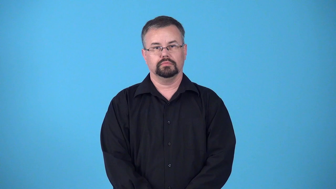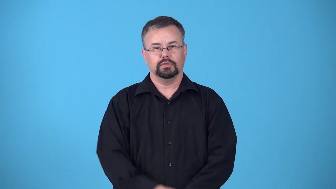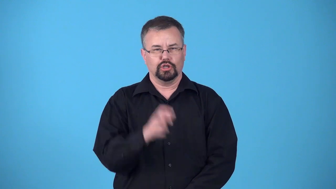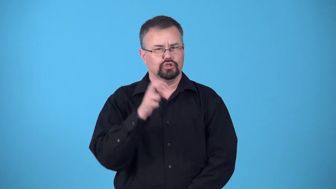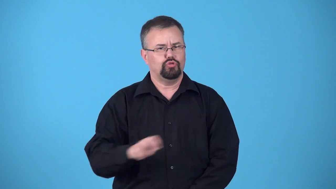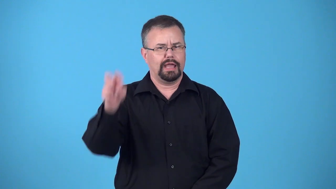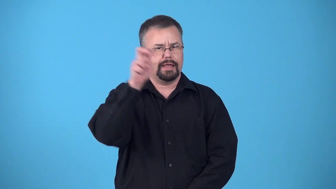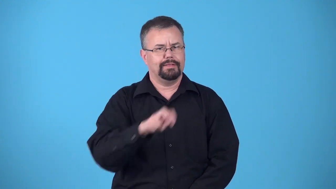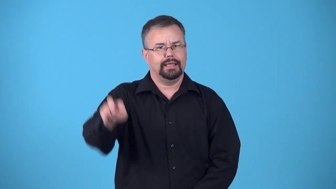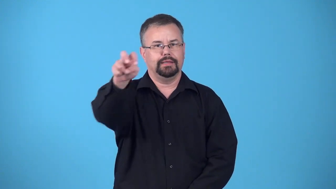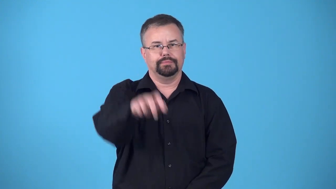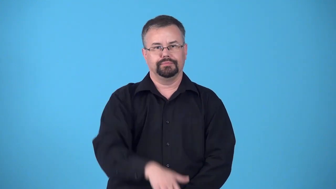on the road